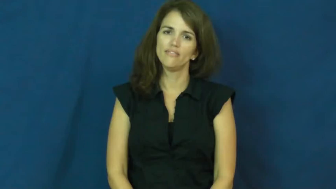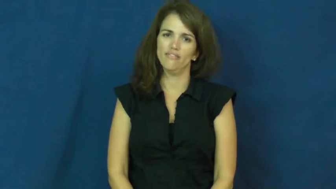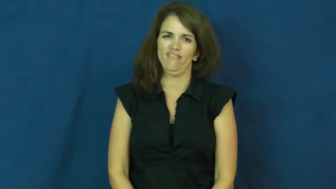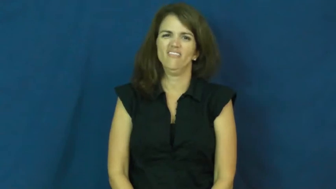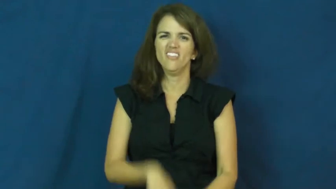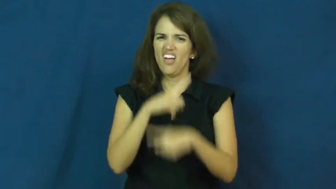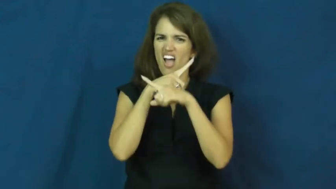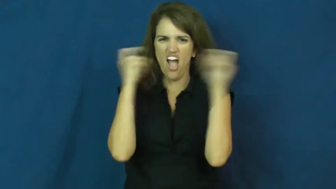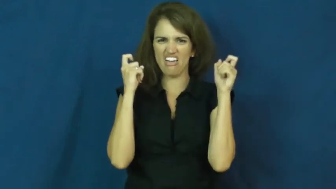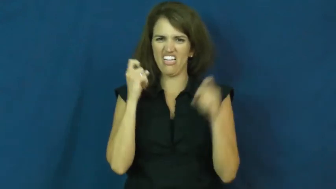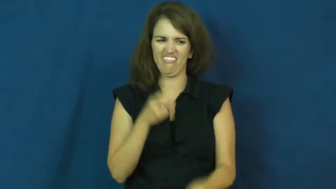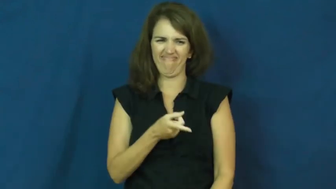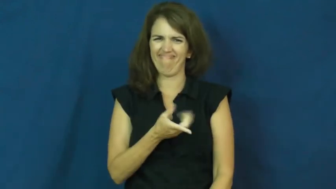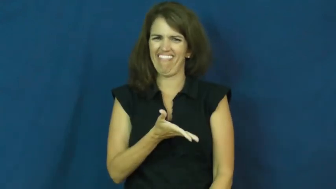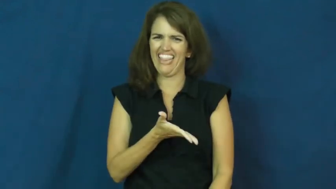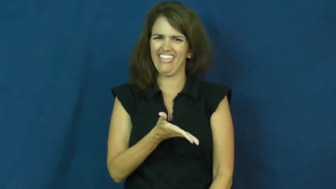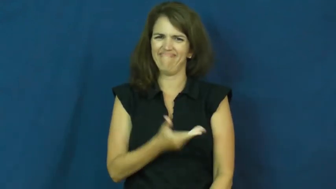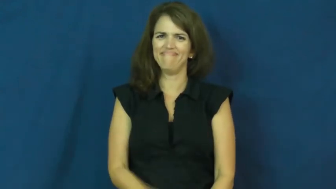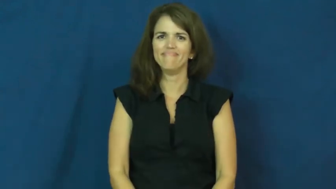face only a mother could love